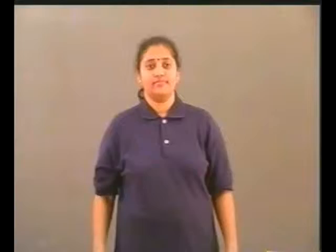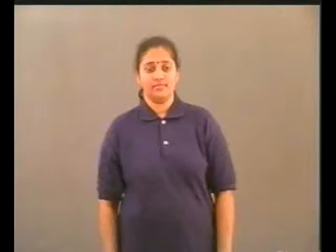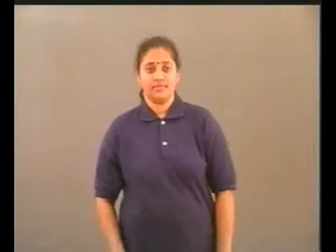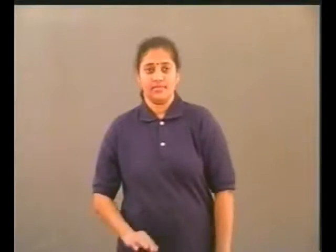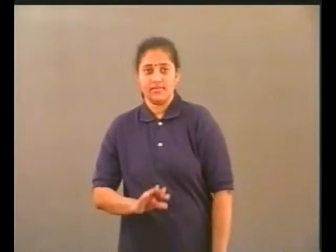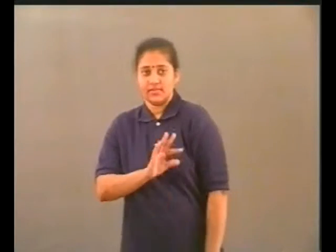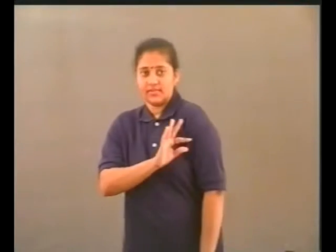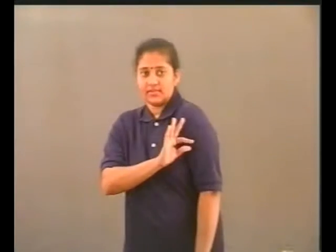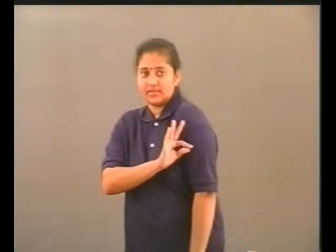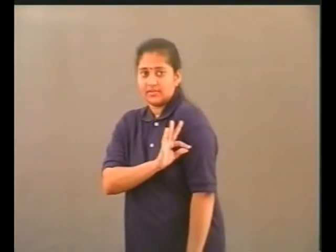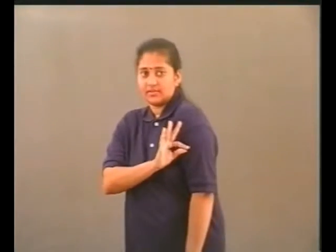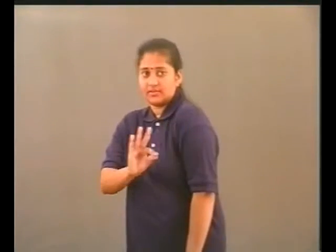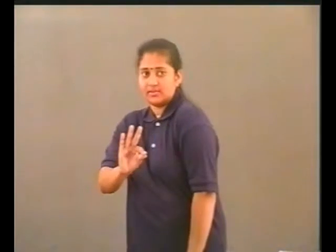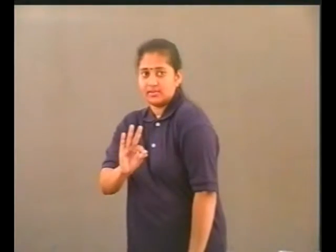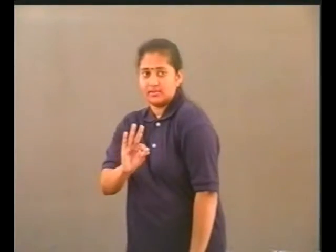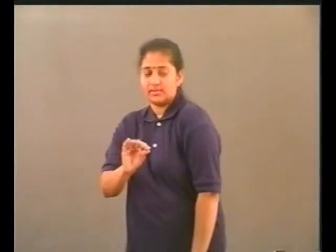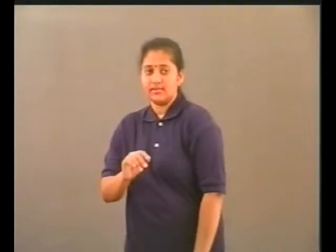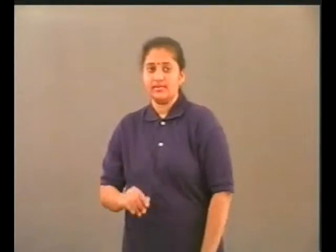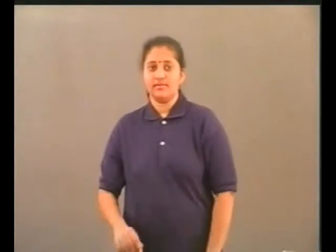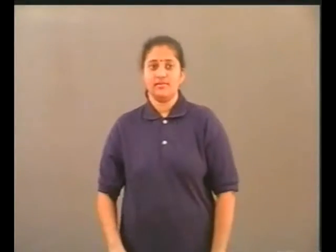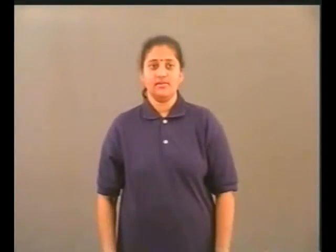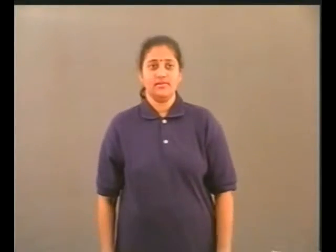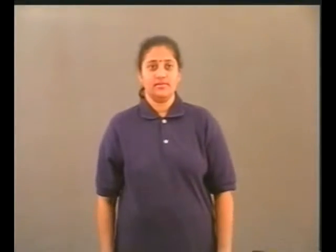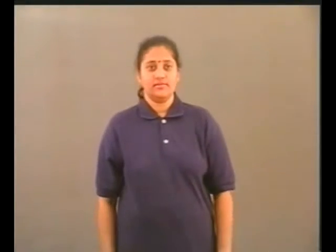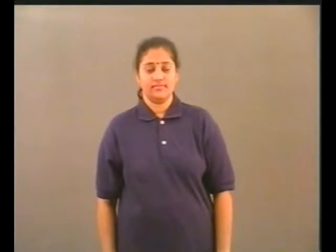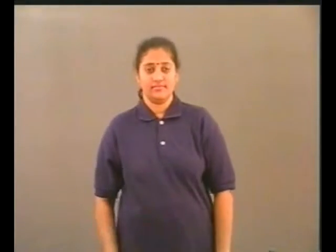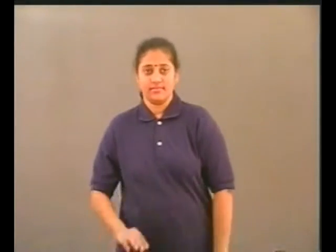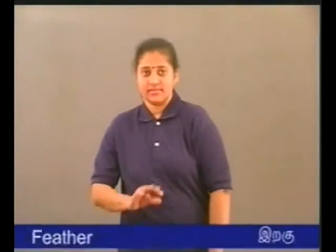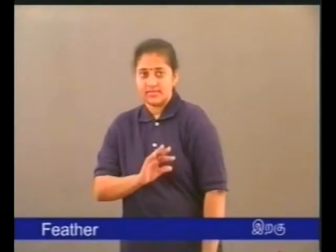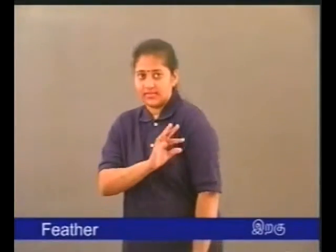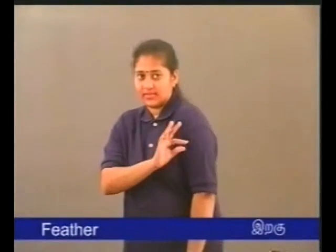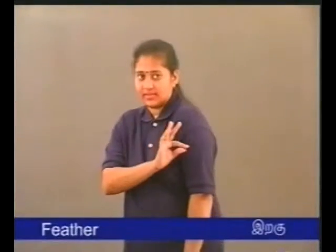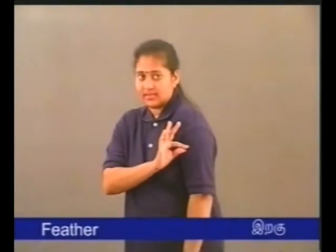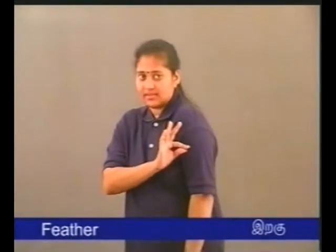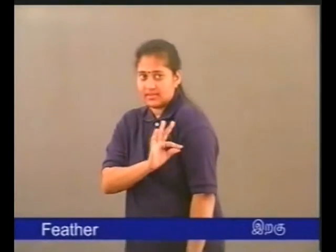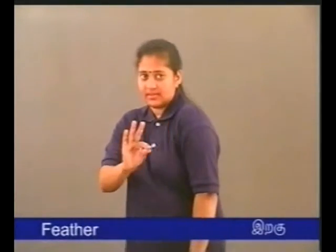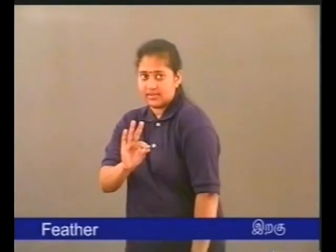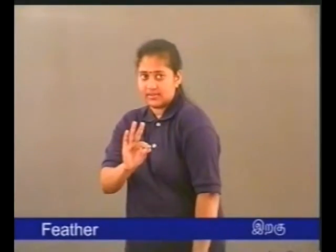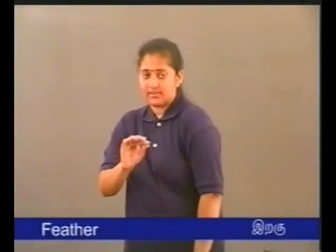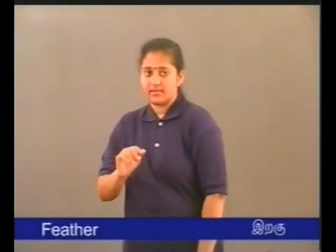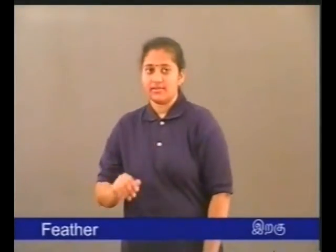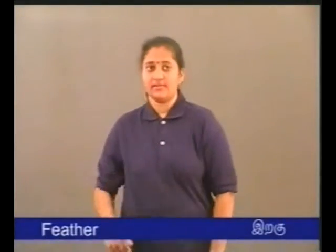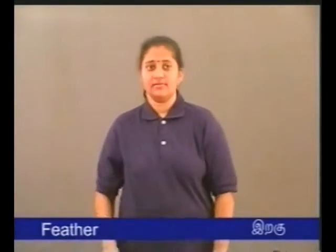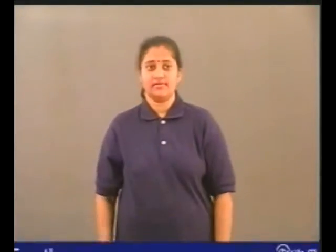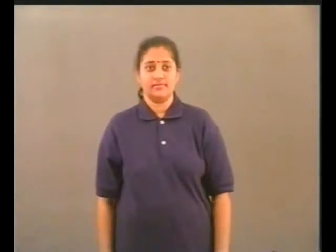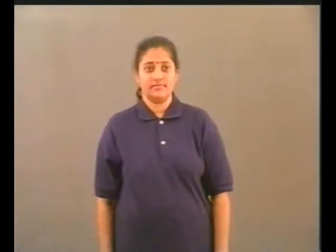feather